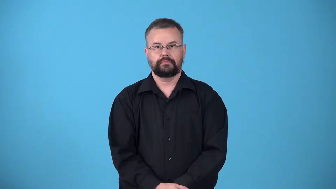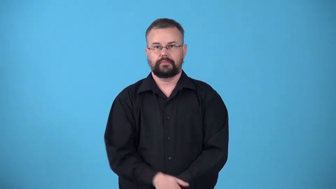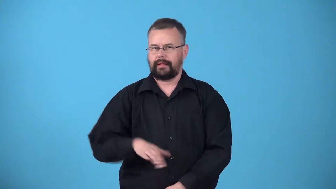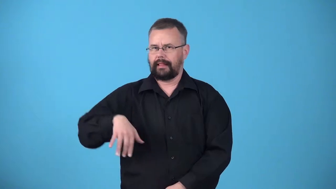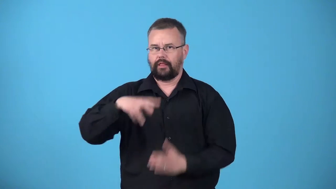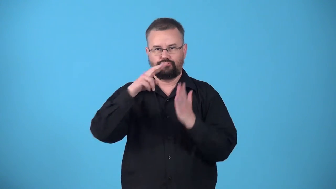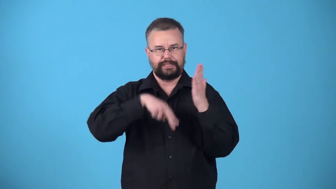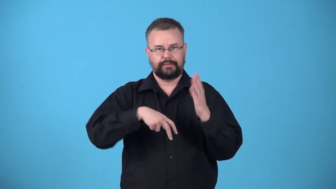unread